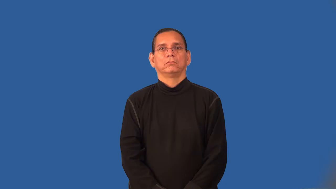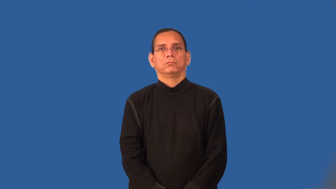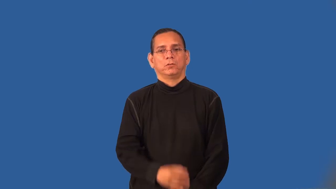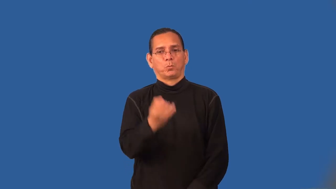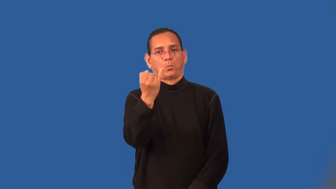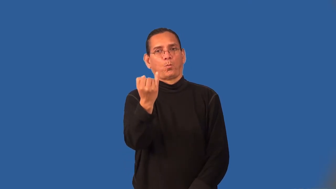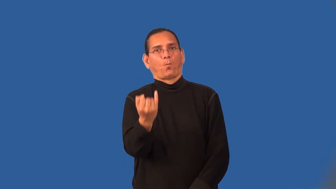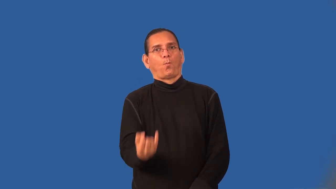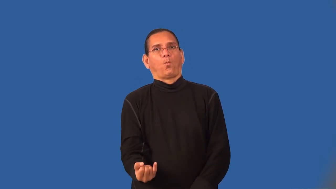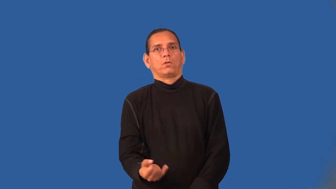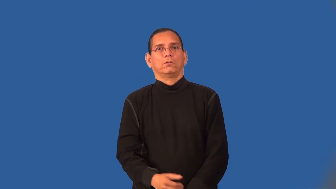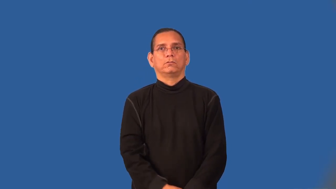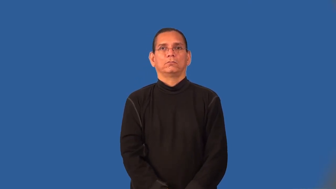underweight